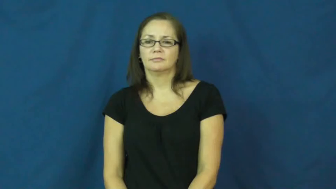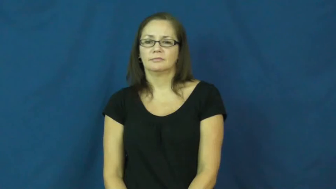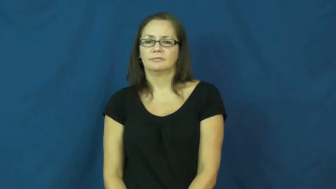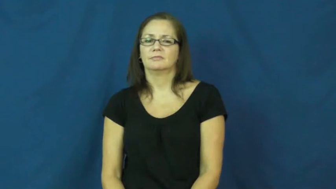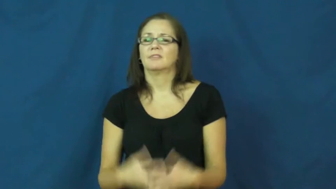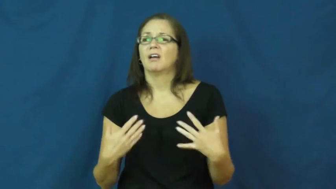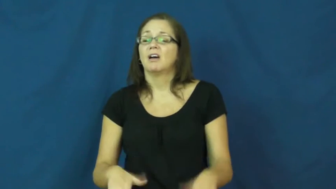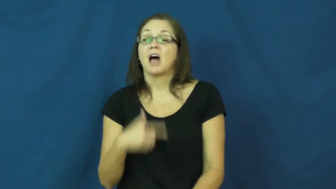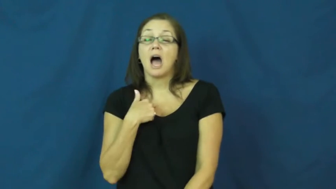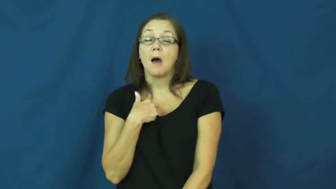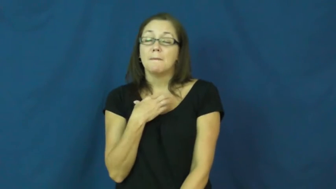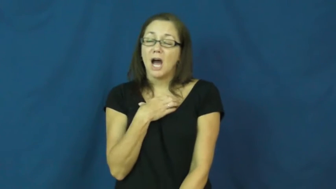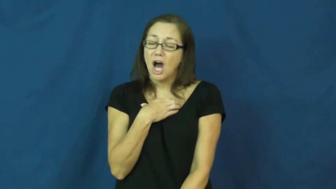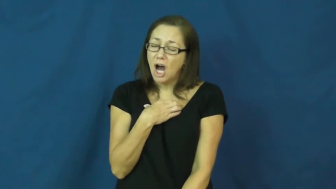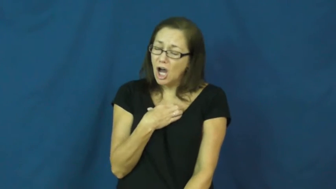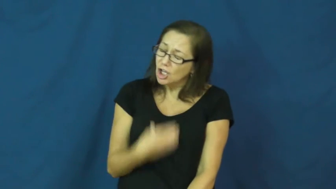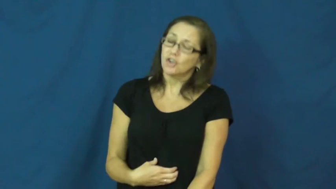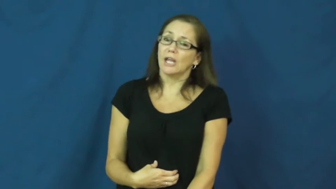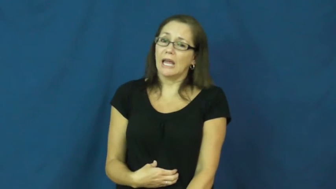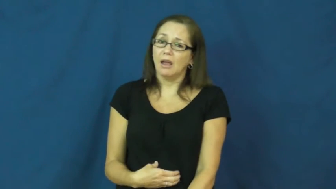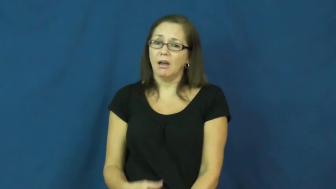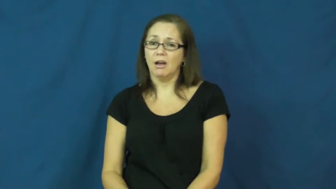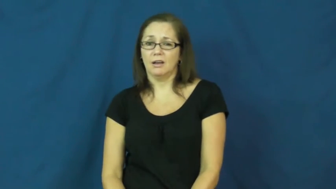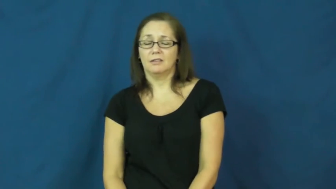could eat a horse